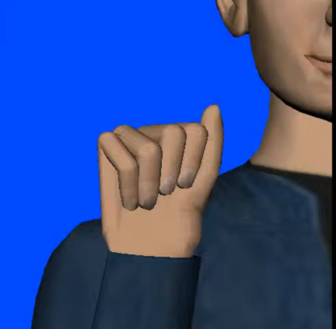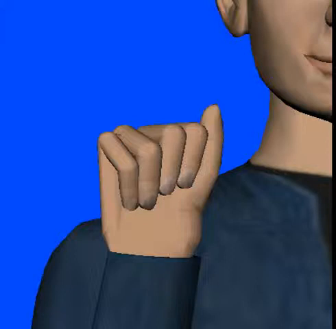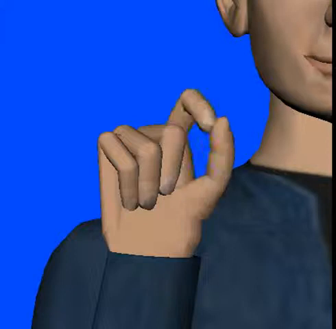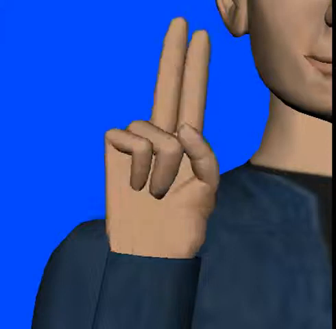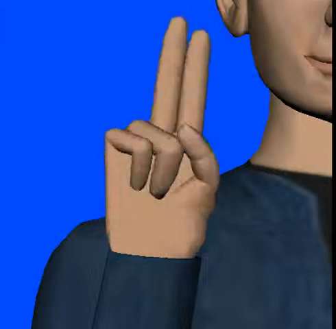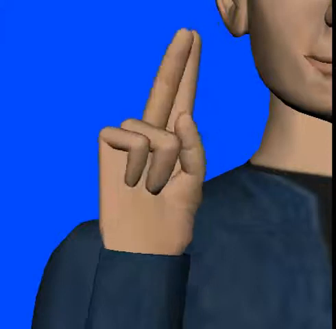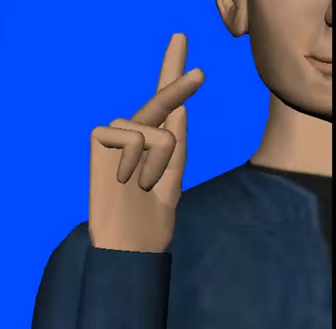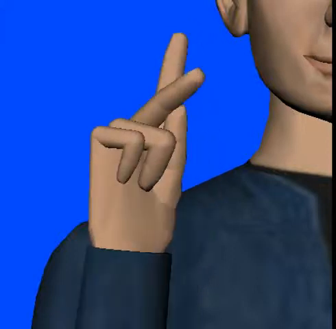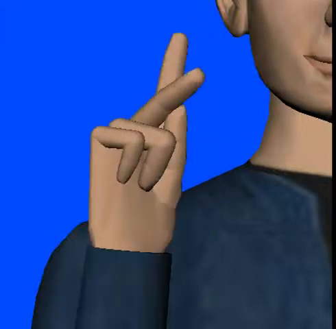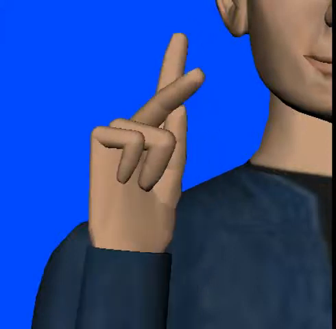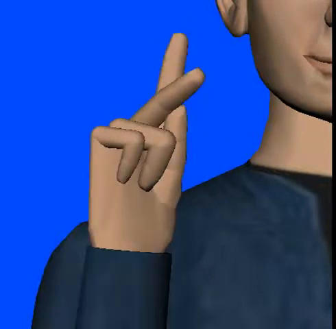auk